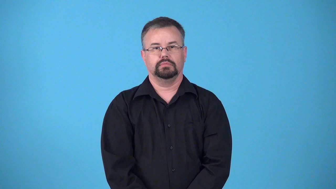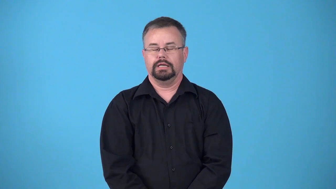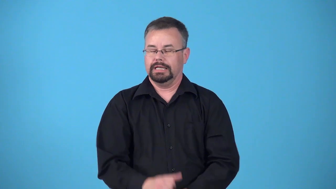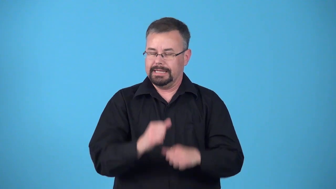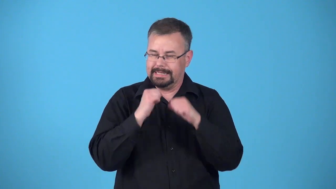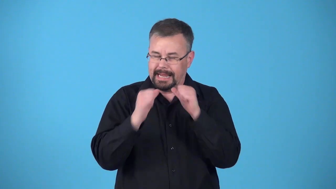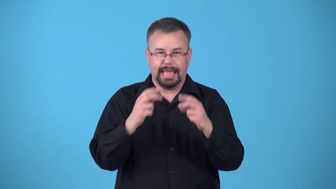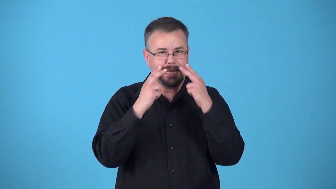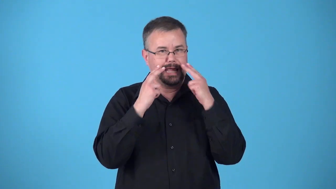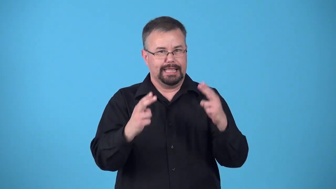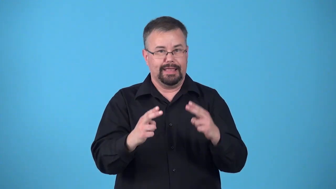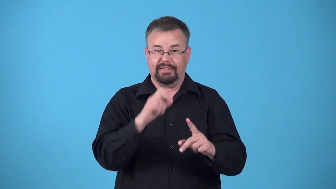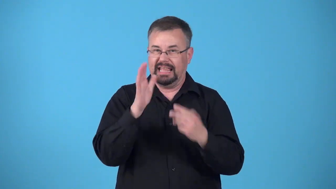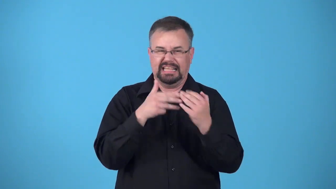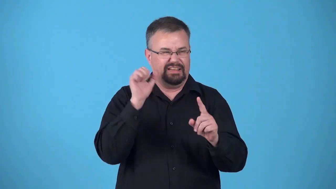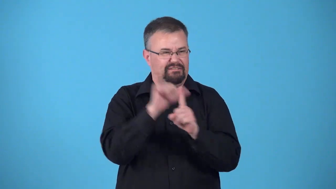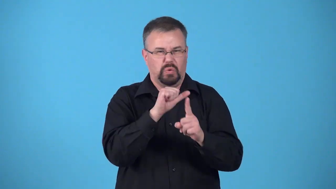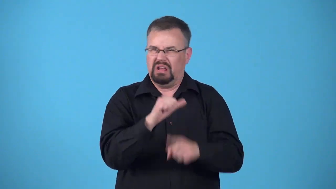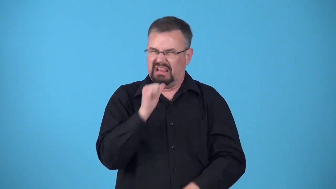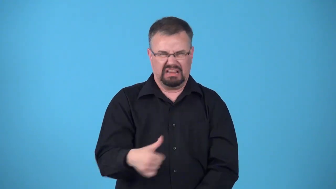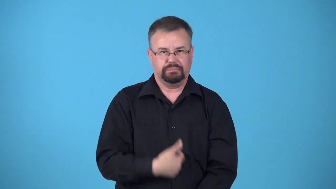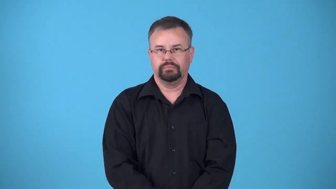not born yesterday